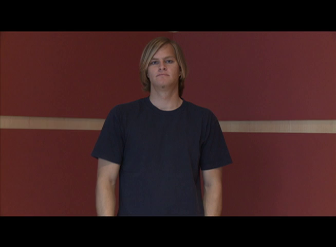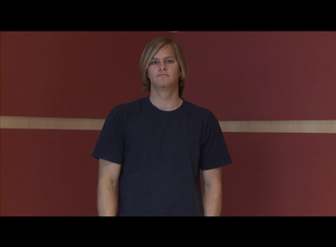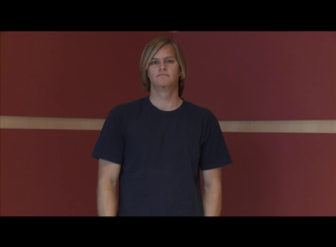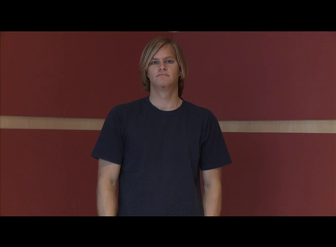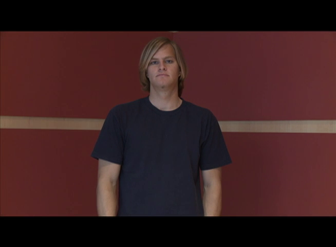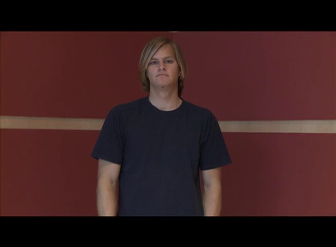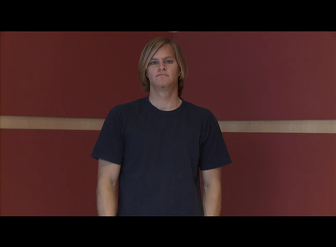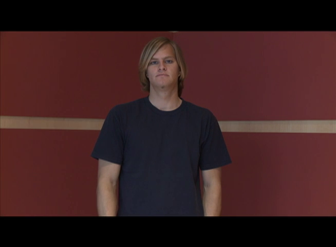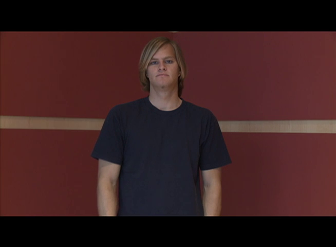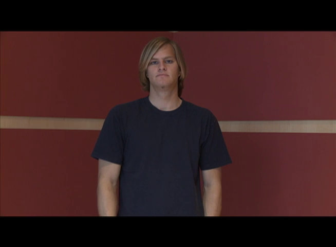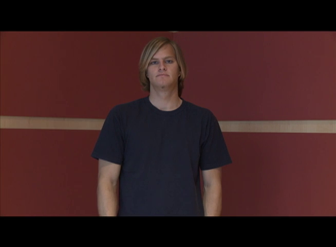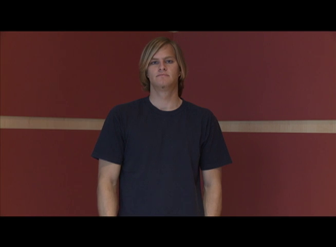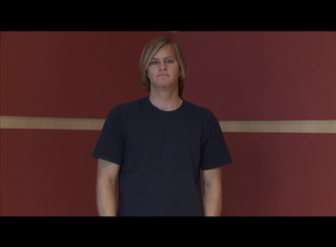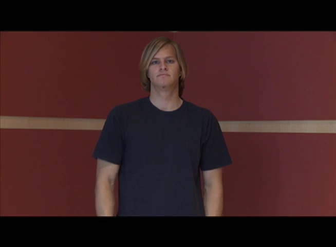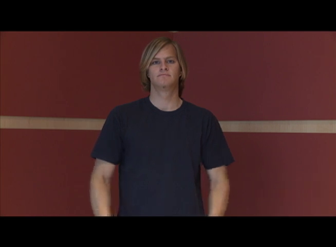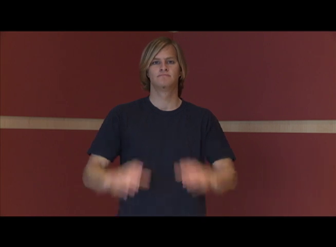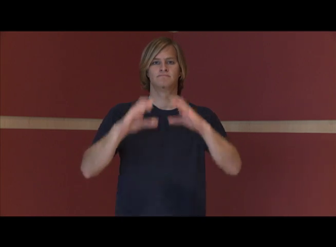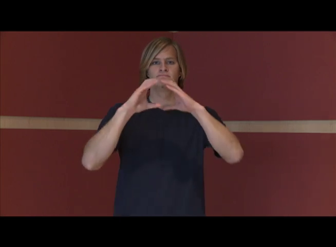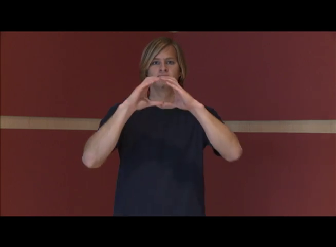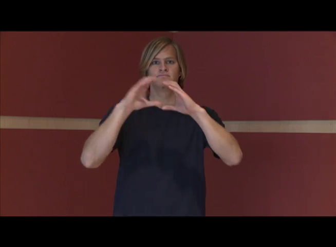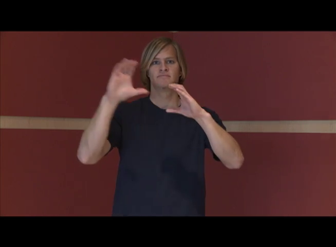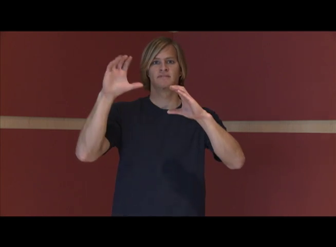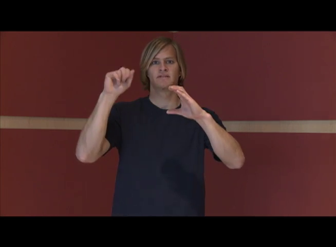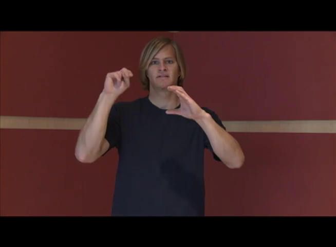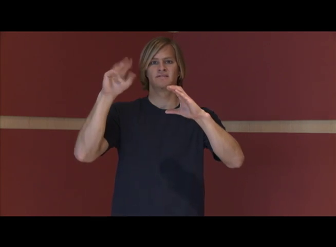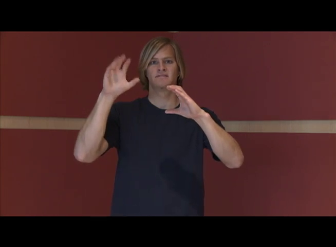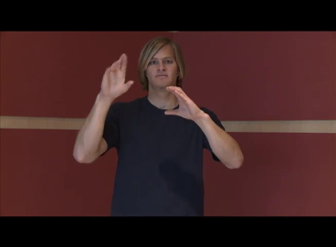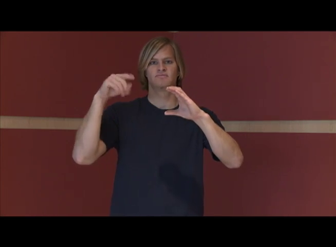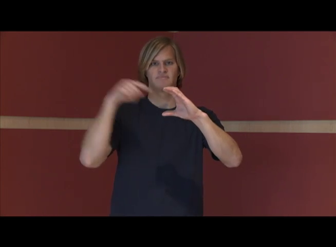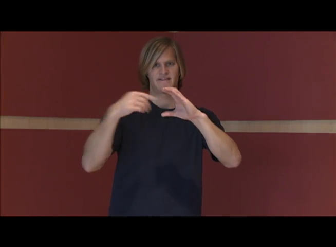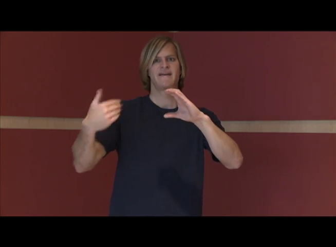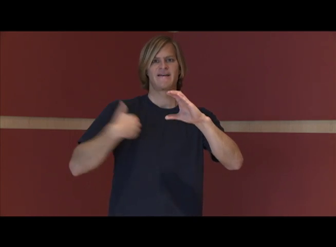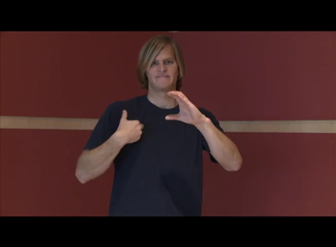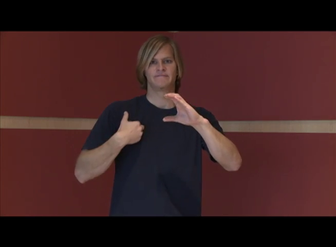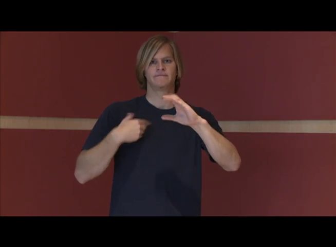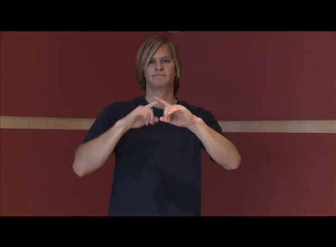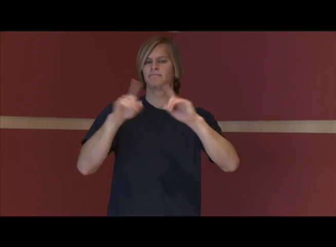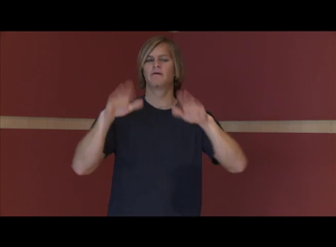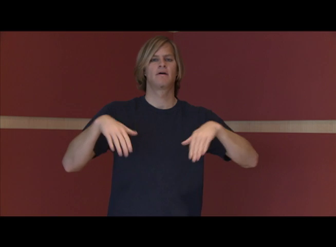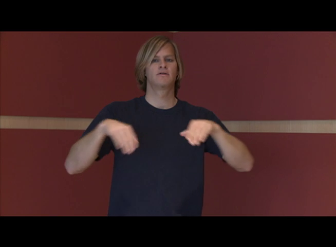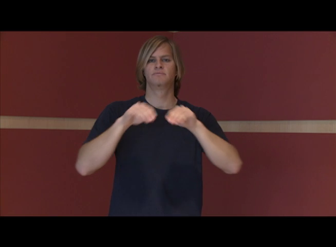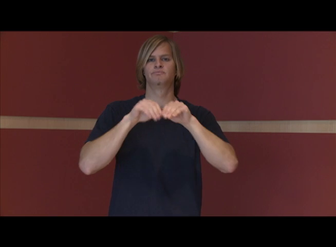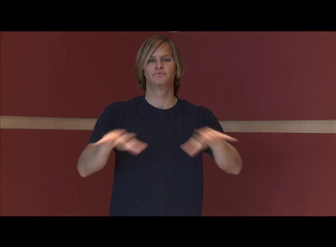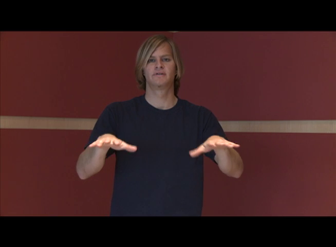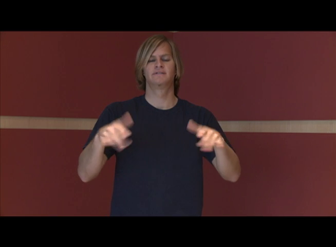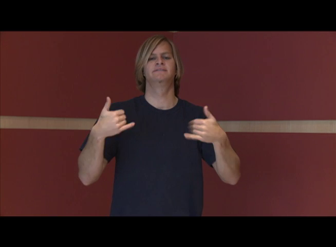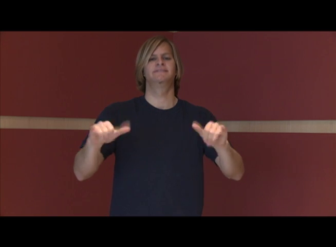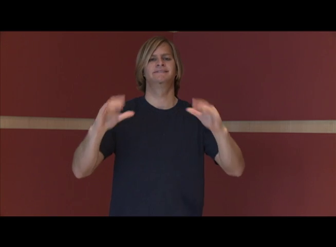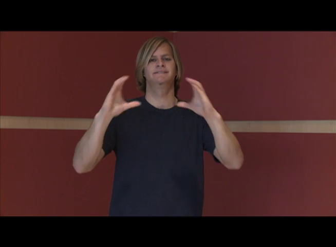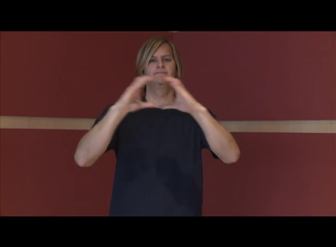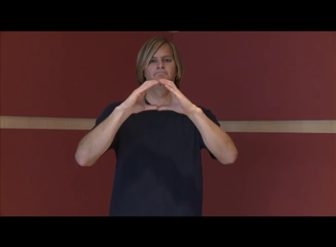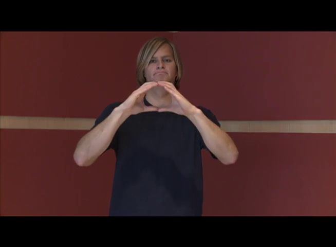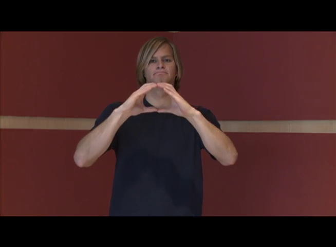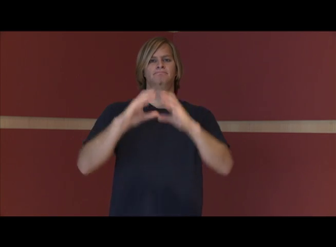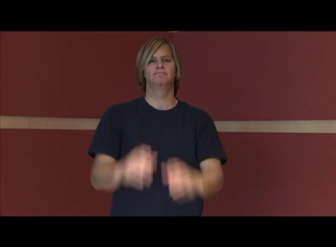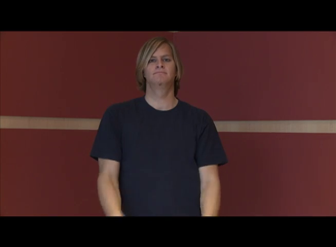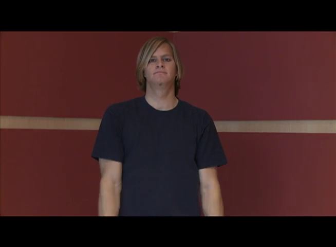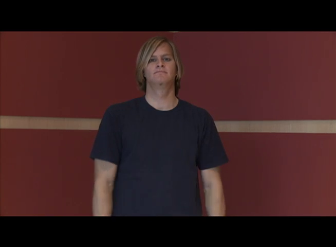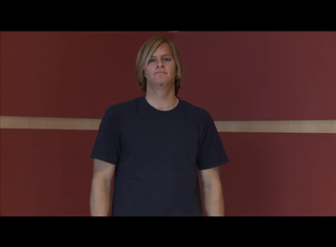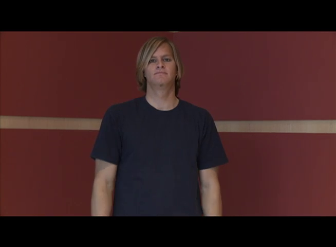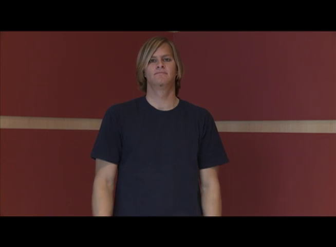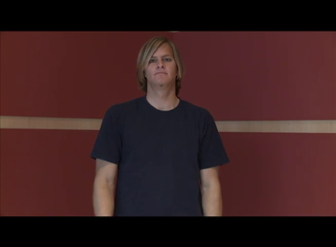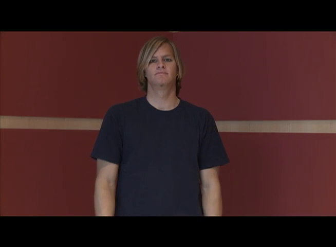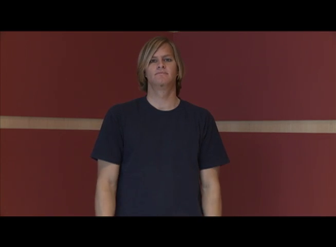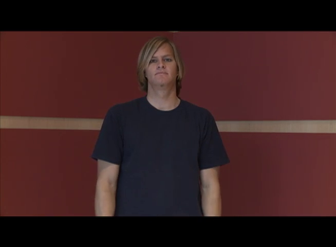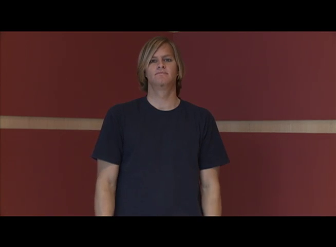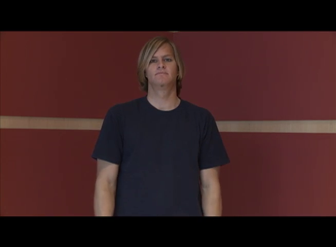Cancer In Situ